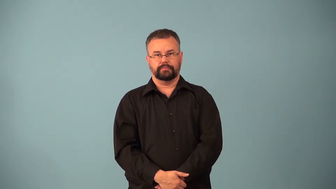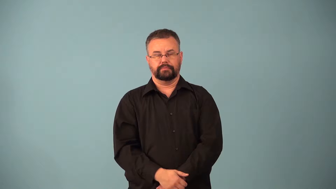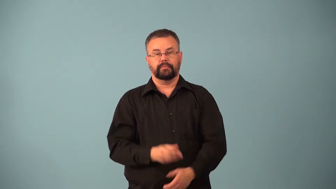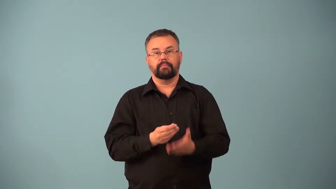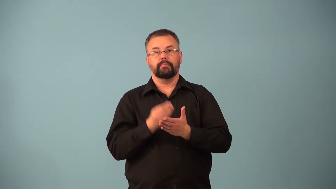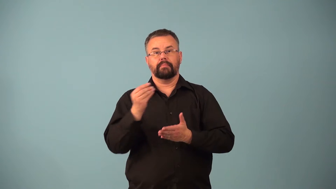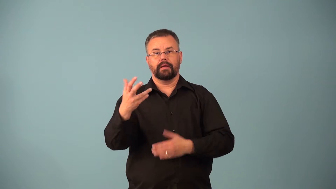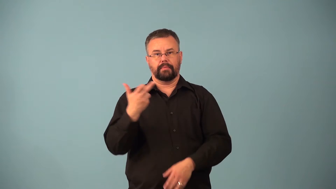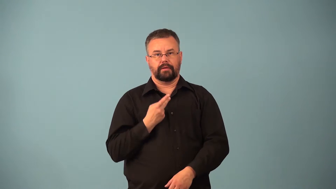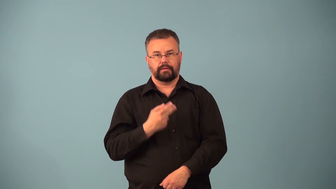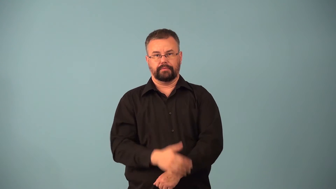buyback